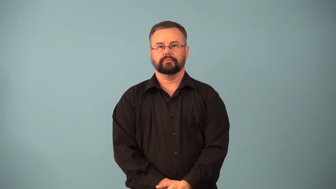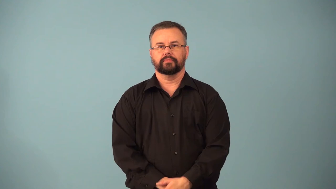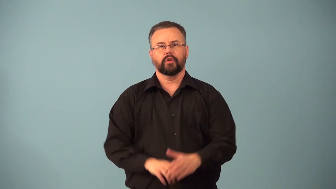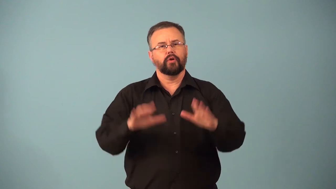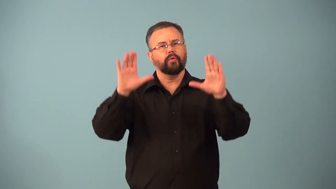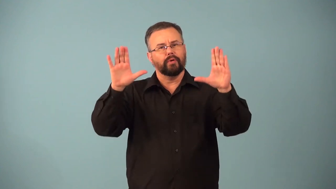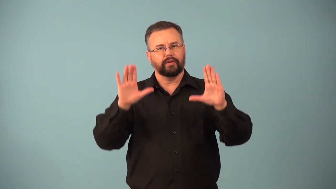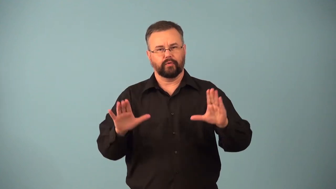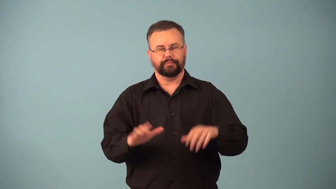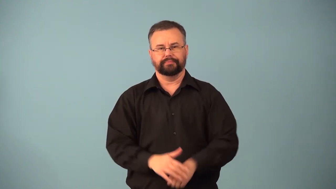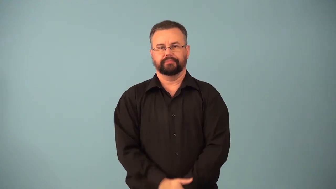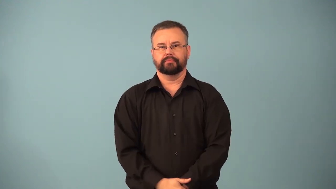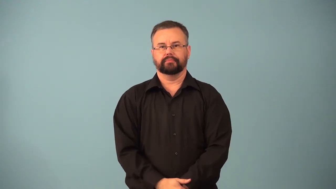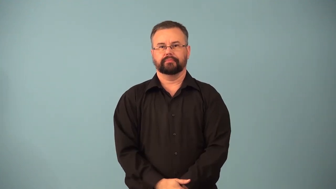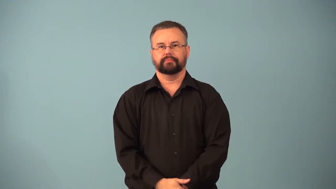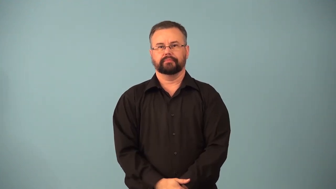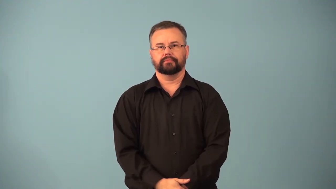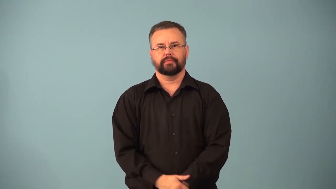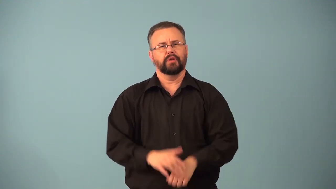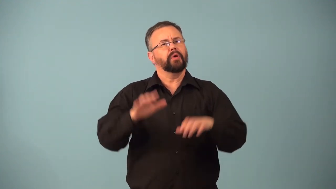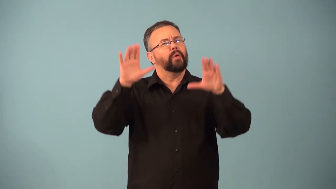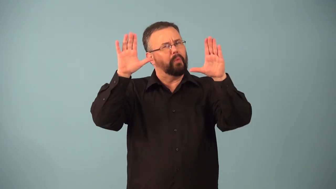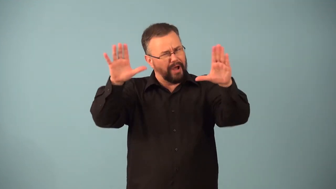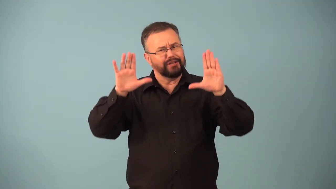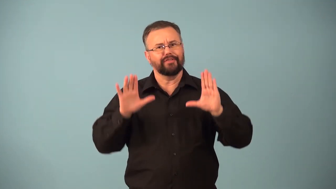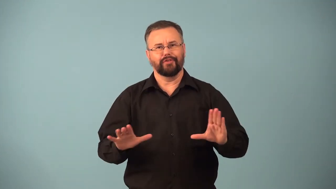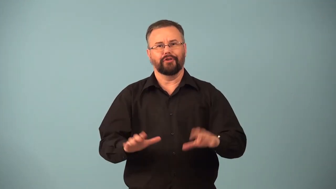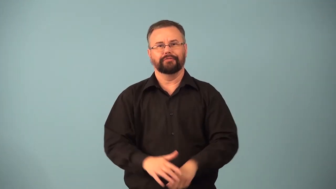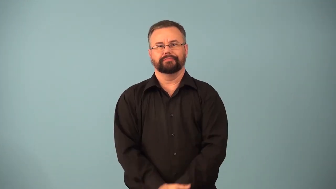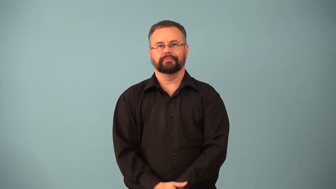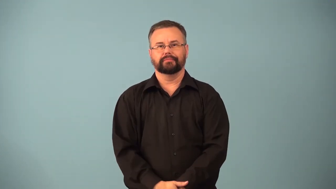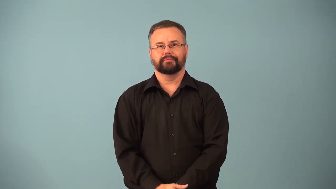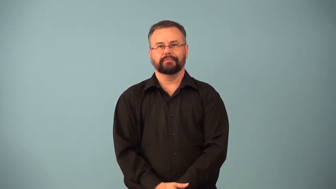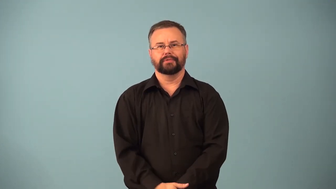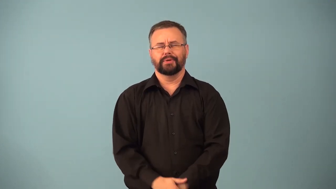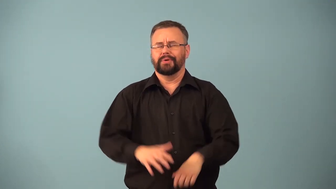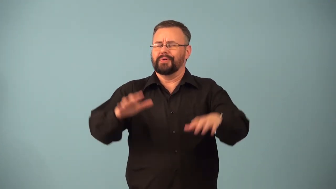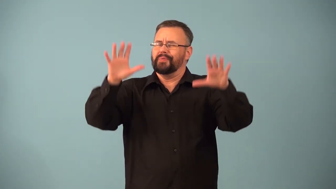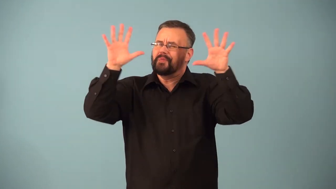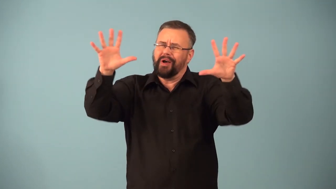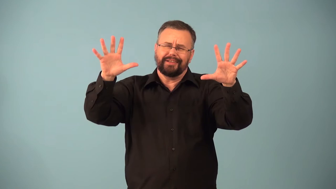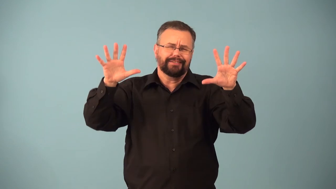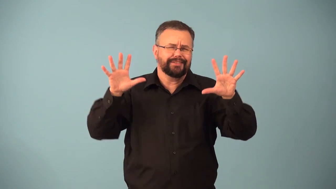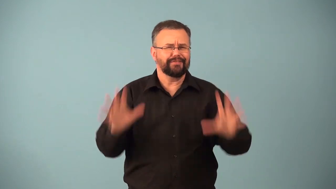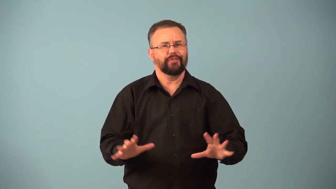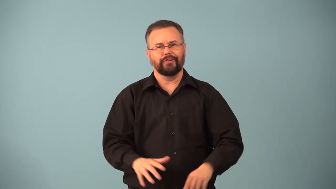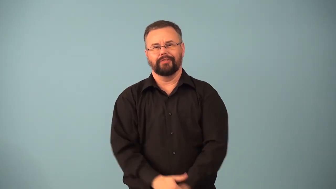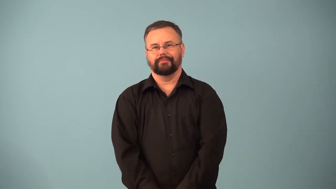divine,diviner,divinest